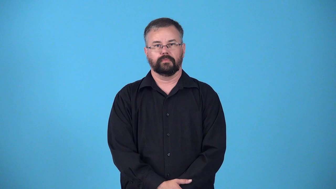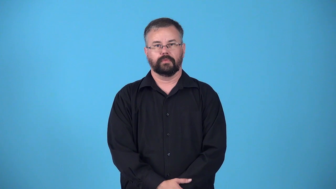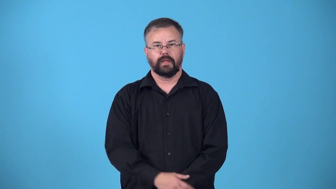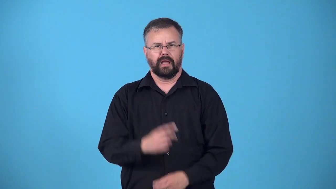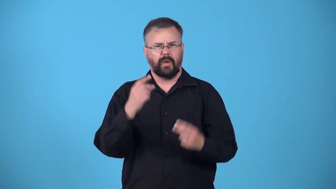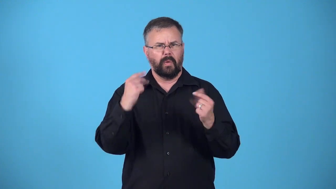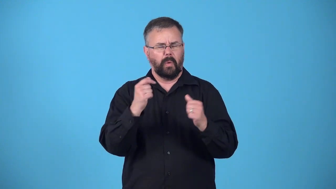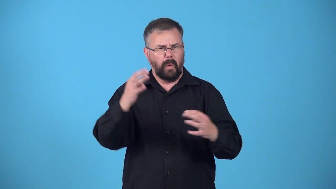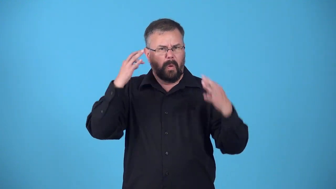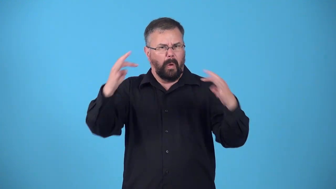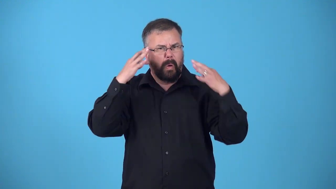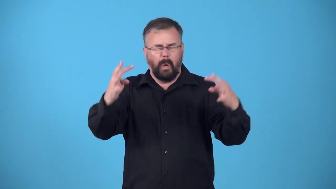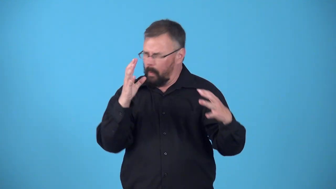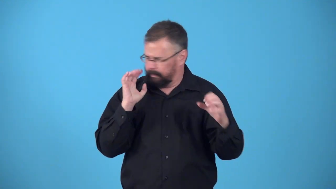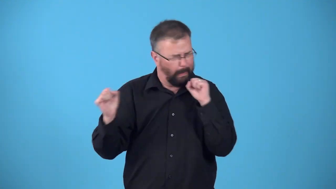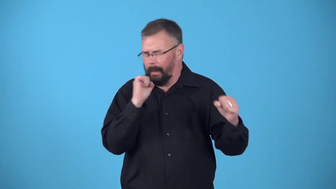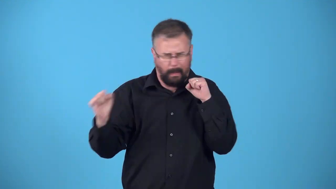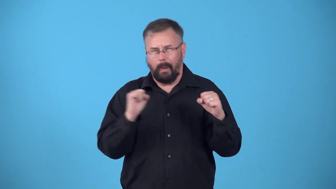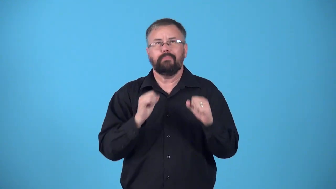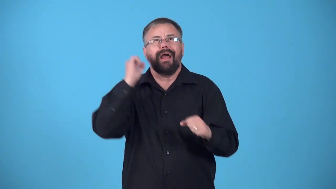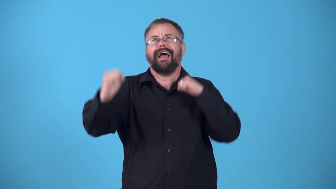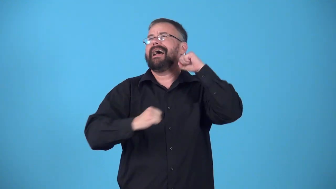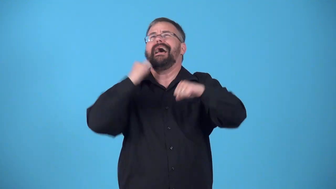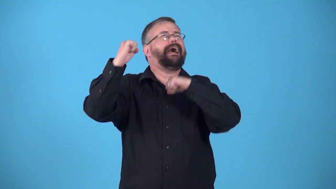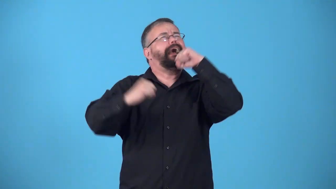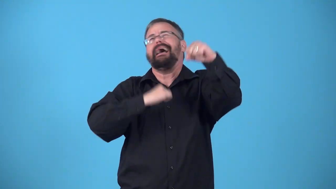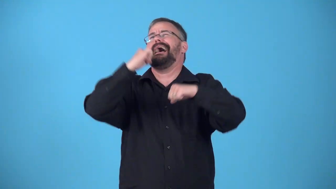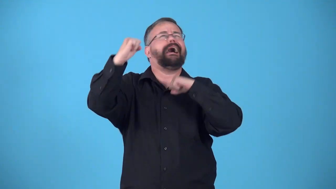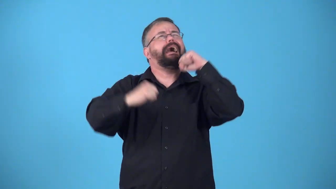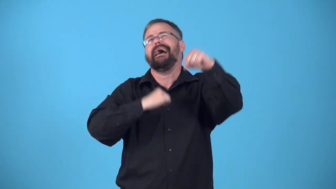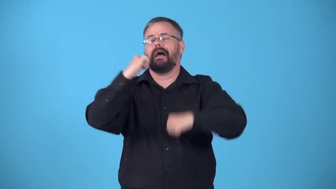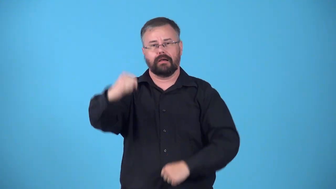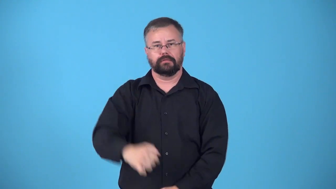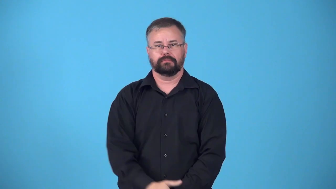erupt